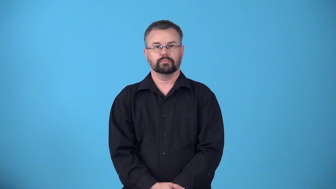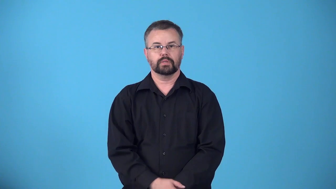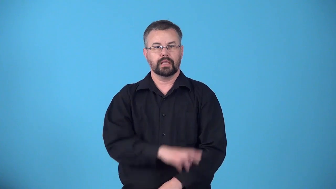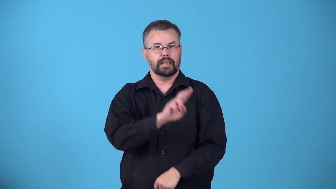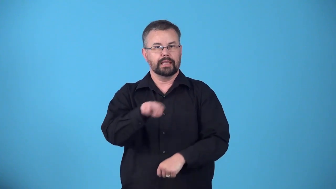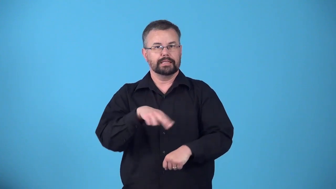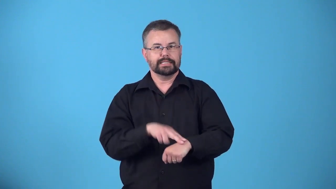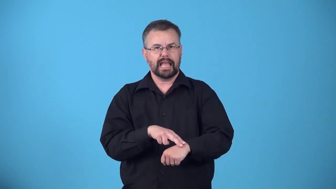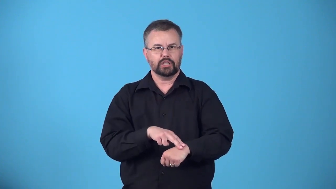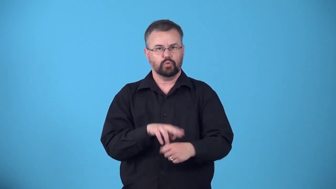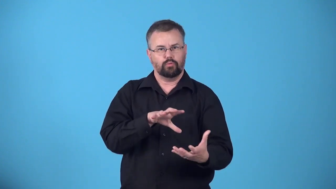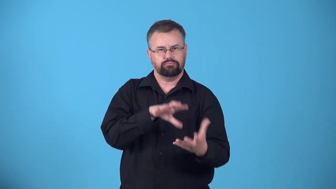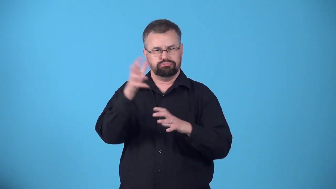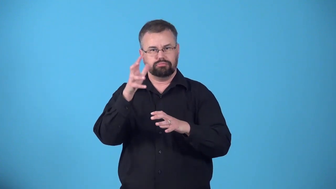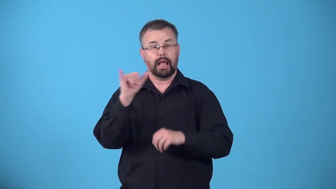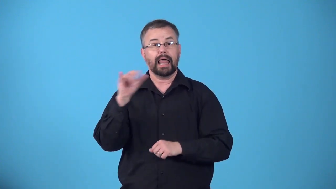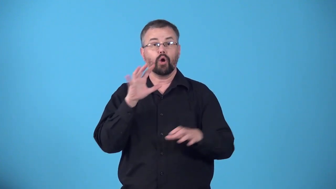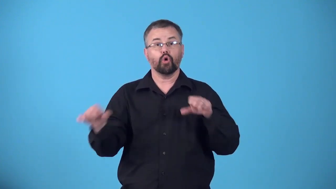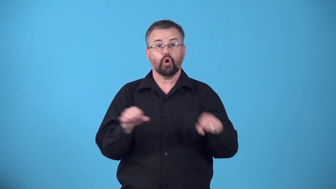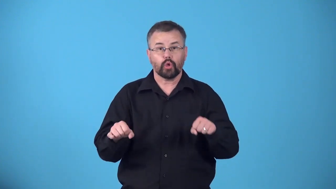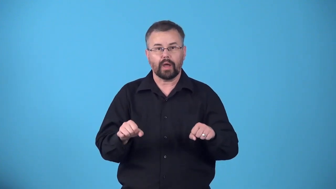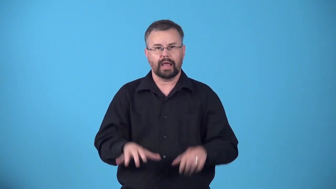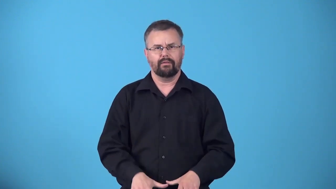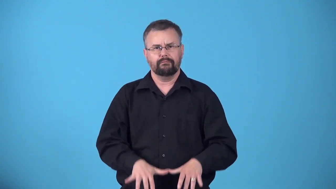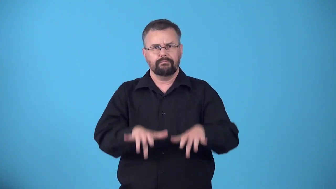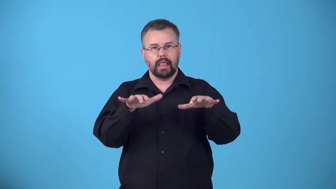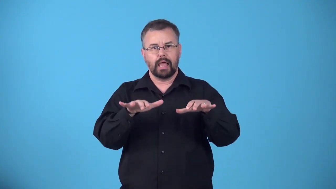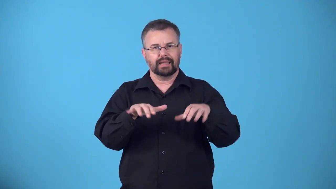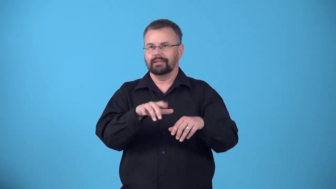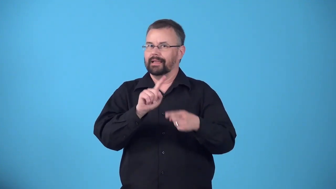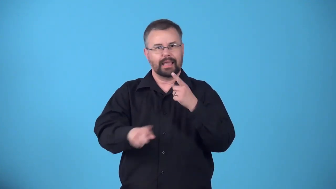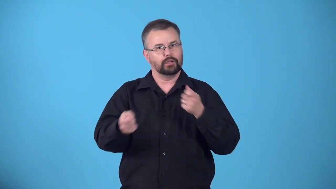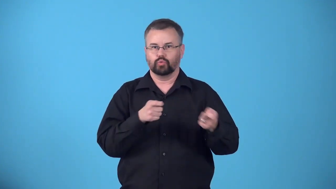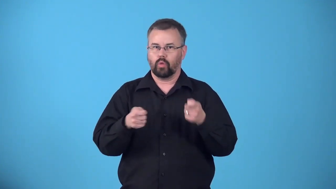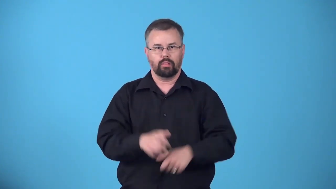act of God